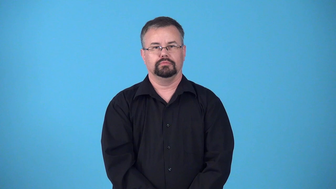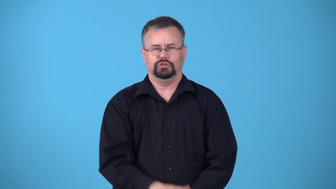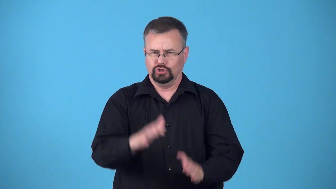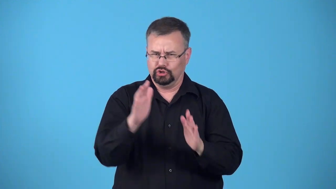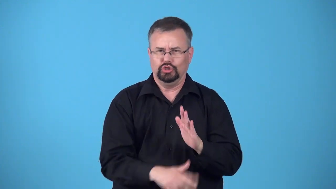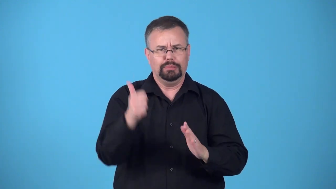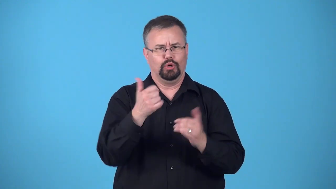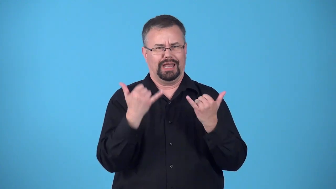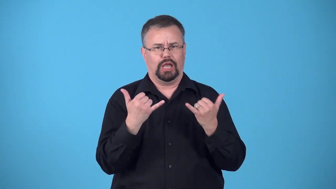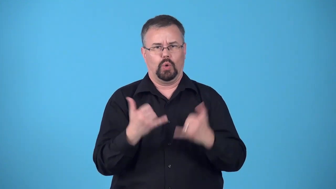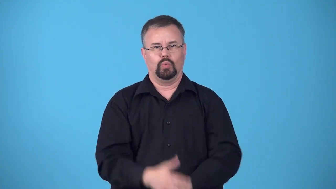pennies on the dollar